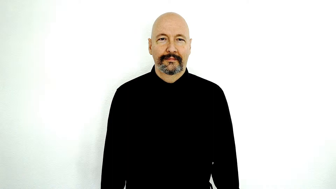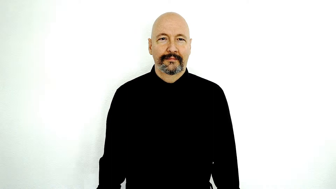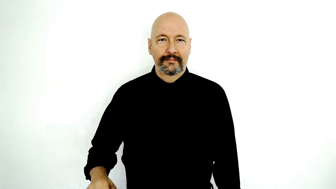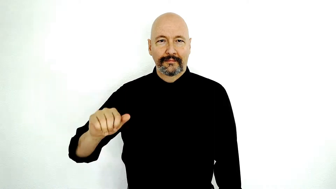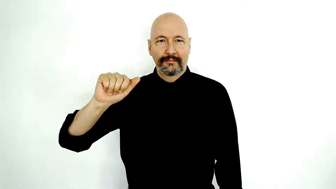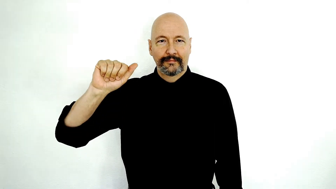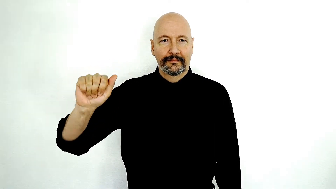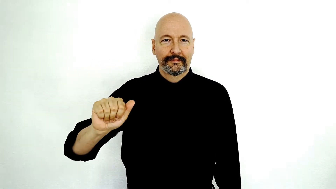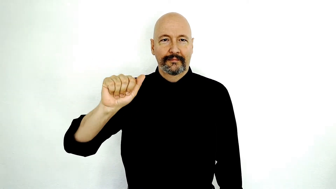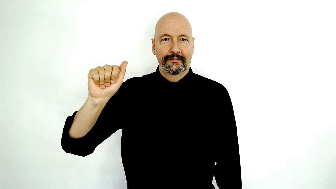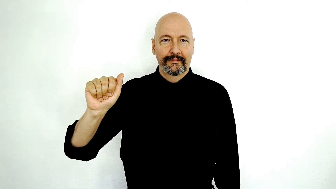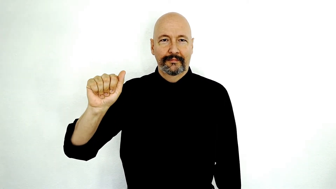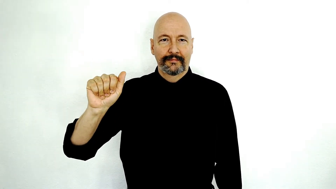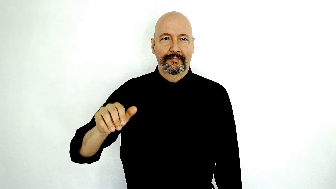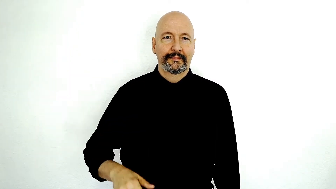AT-[at symbol / email-version]